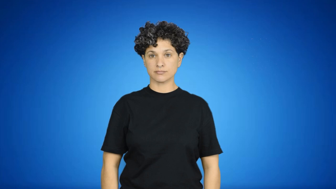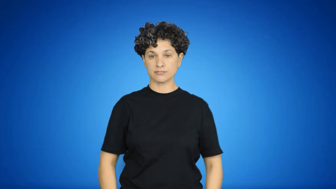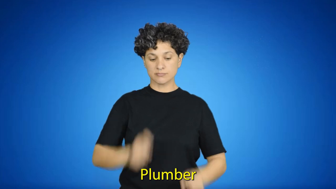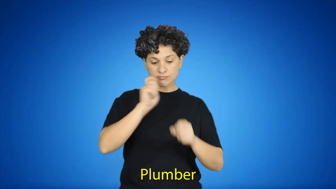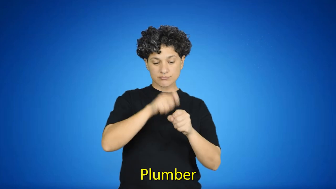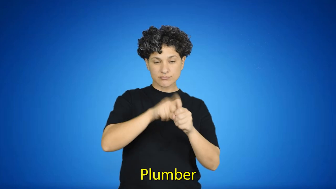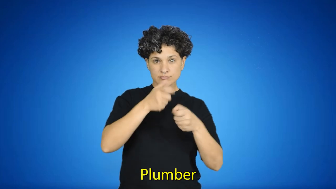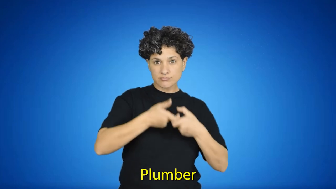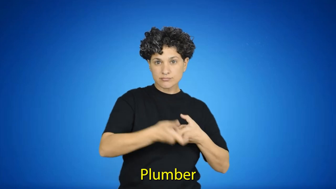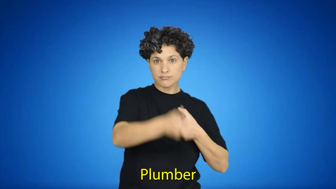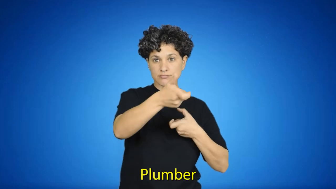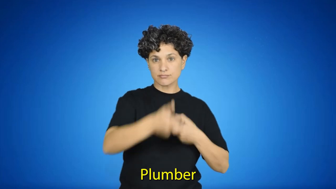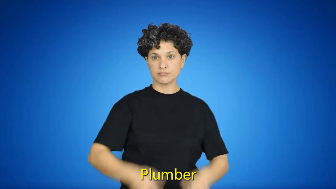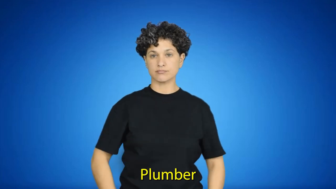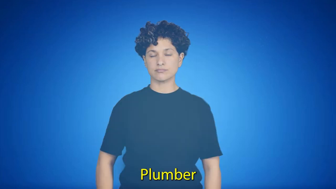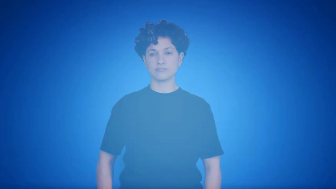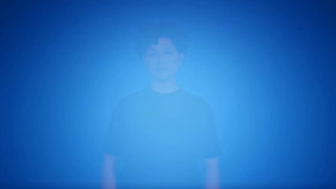Plumber